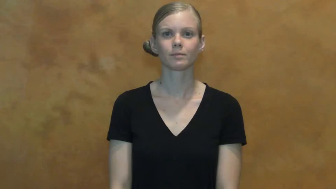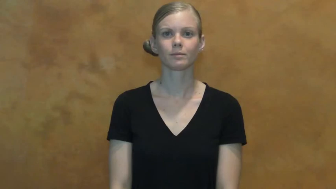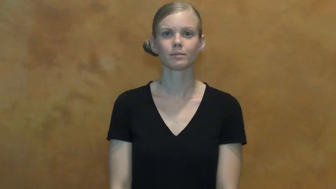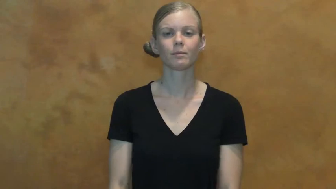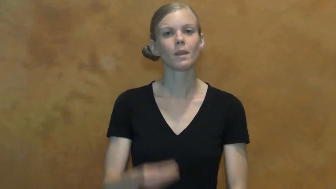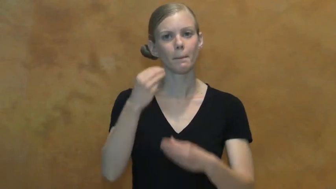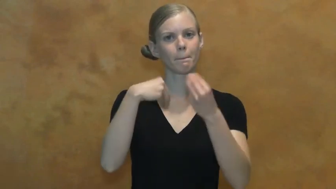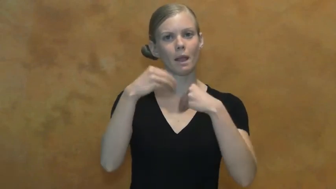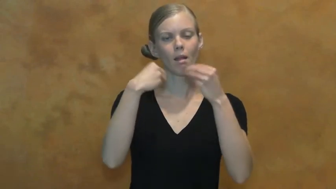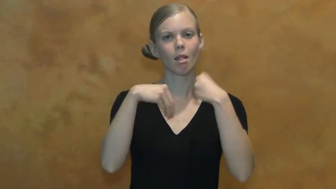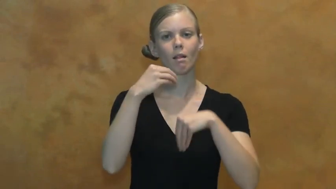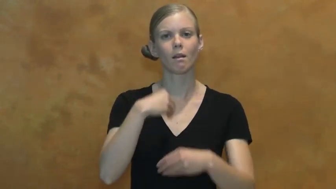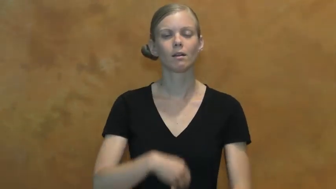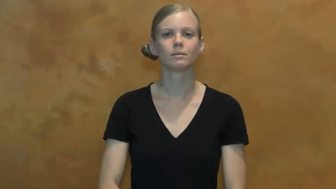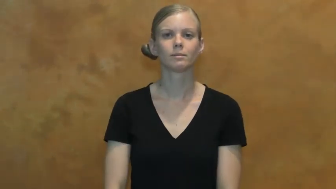meal